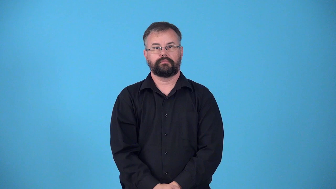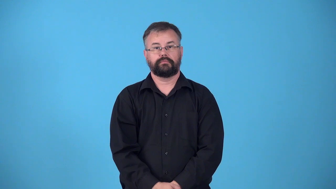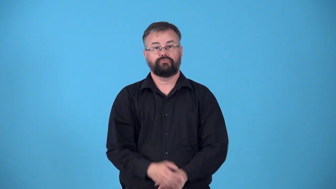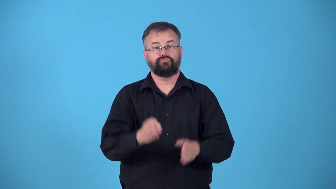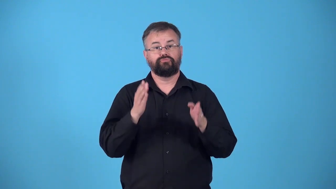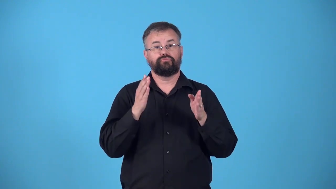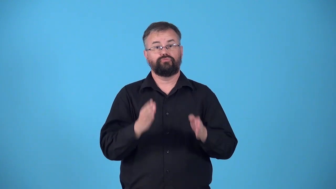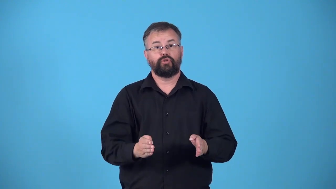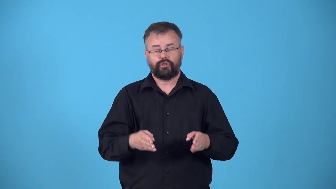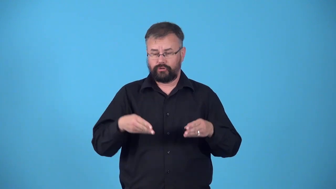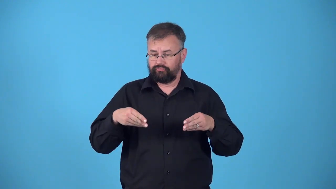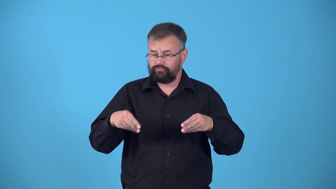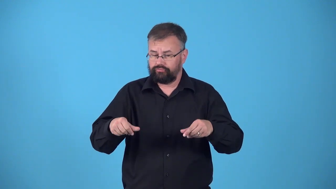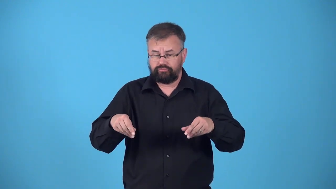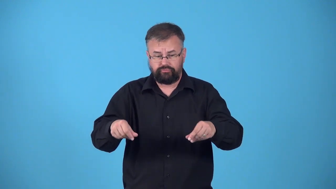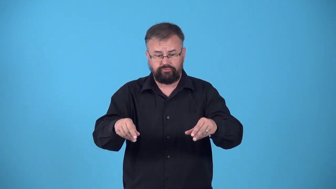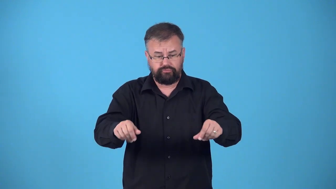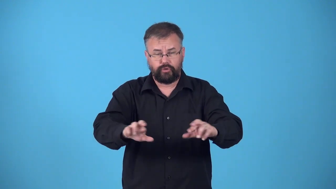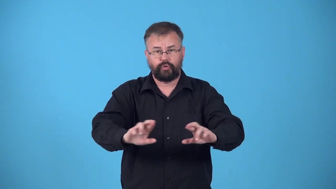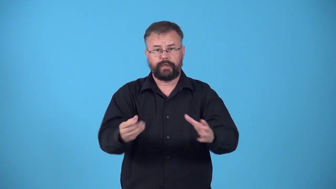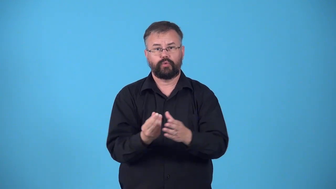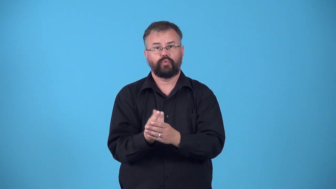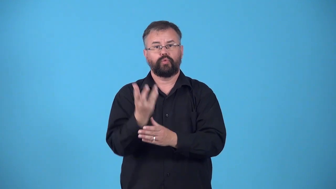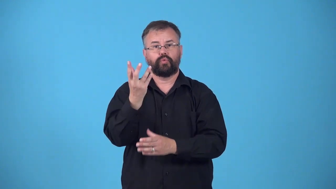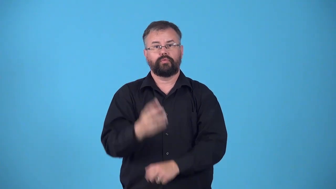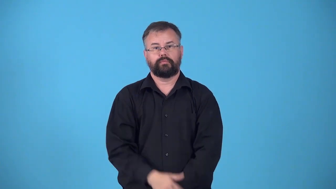planter